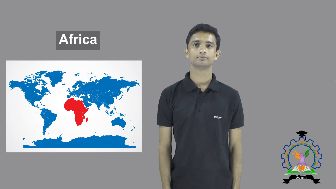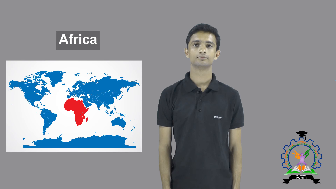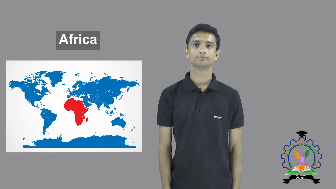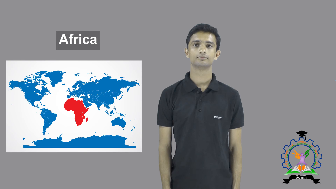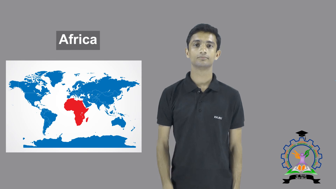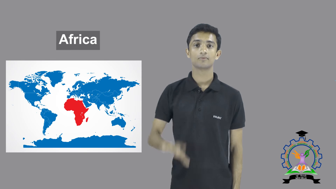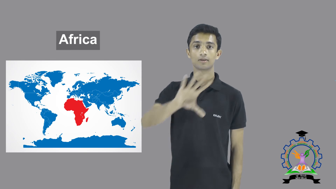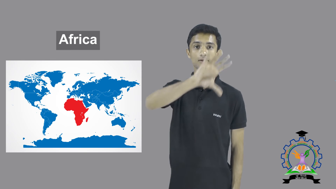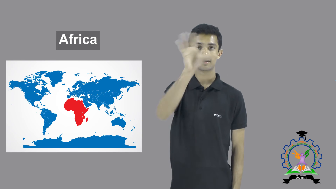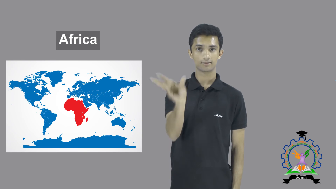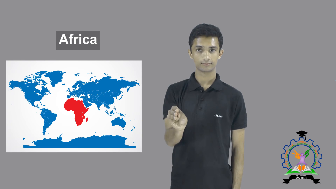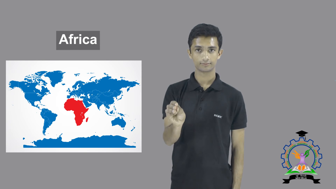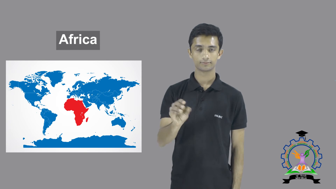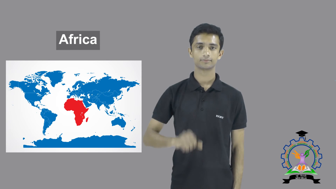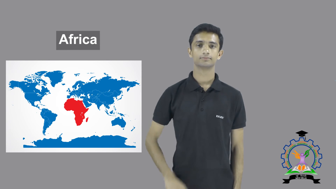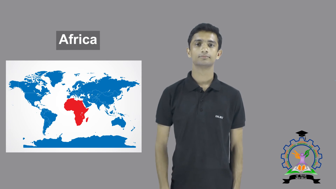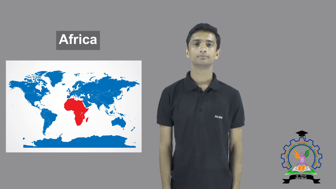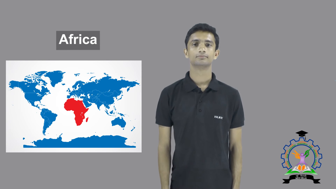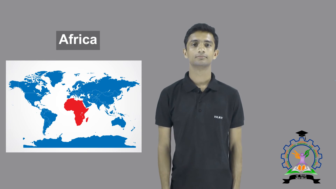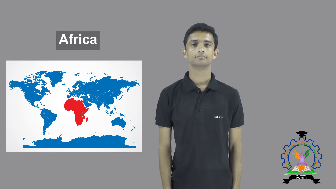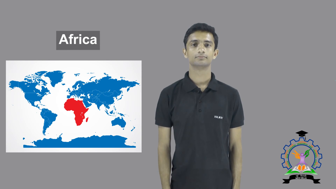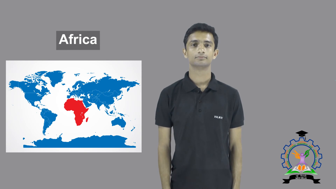Africa